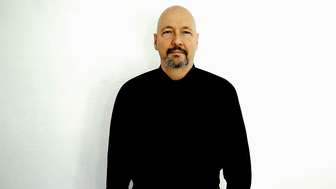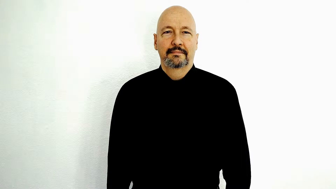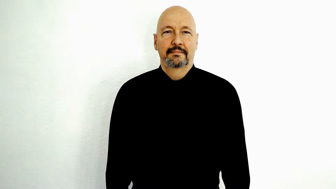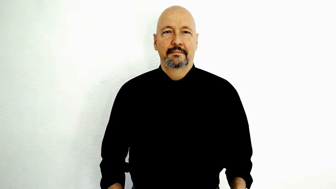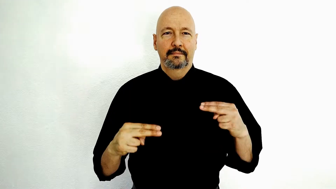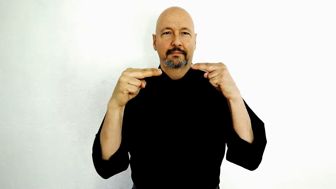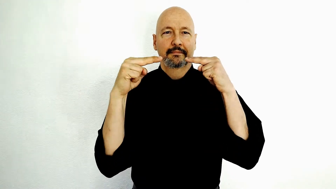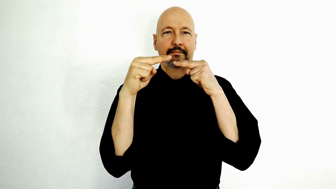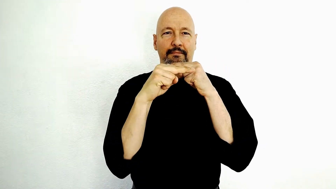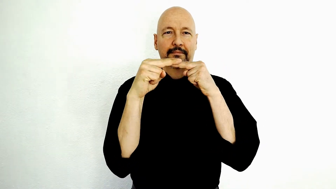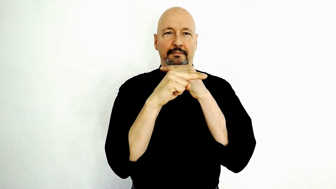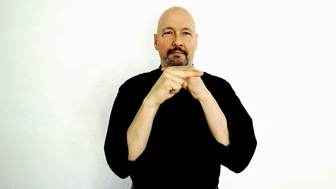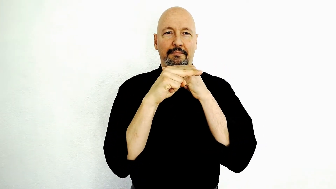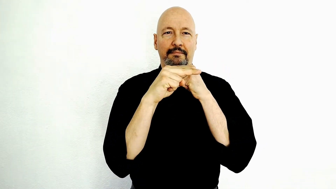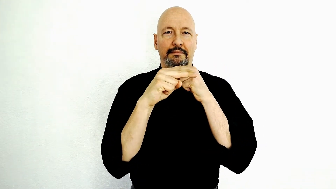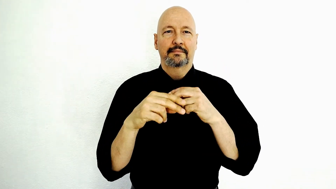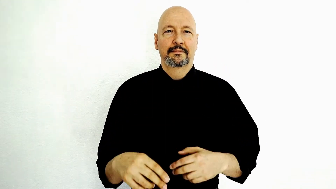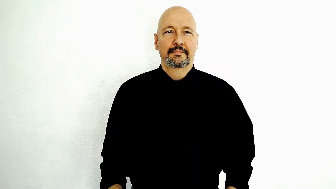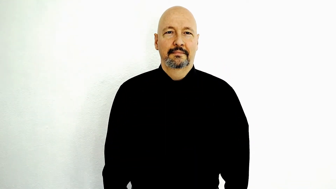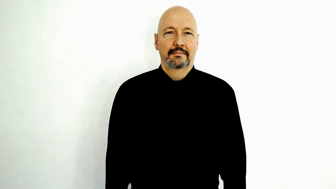FREEWAY-[U-hands-side-to-side-version]